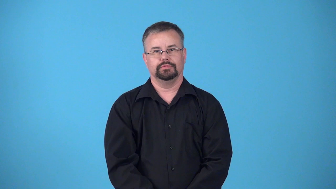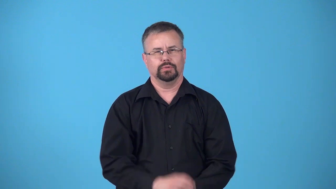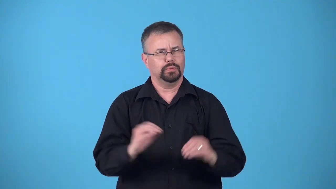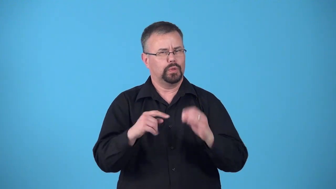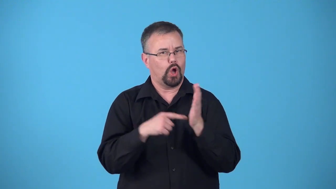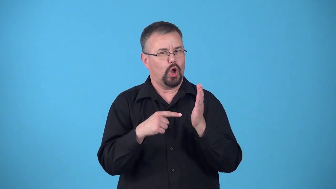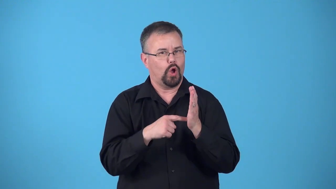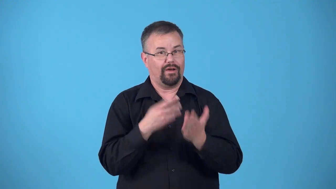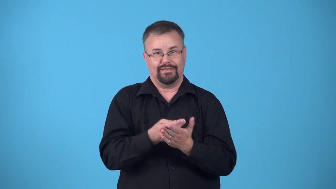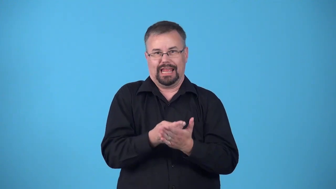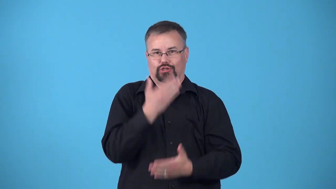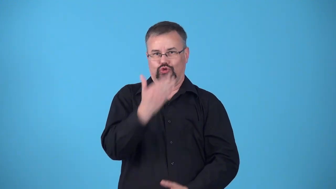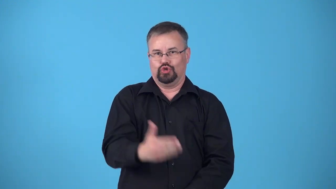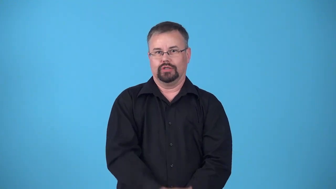in the black